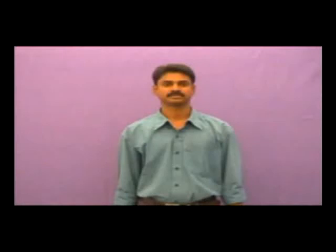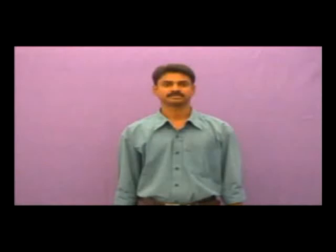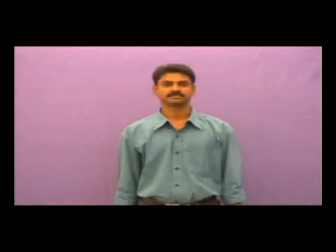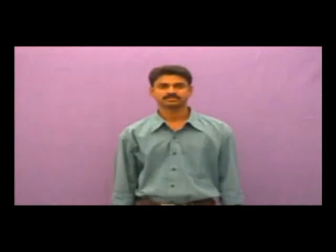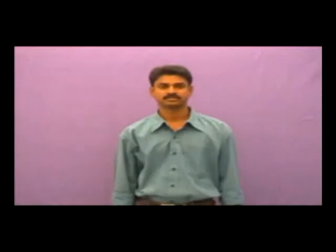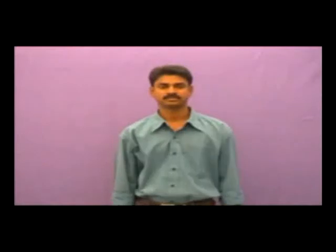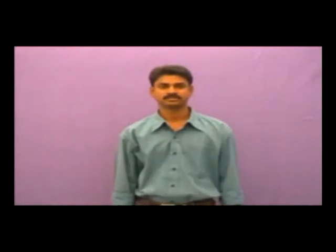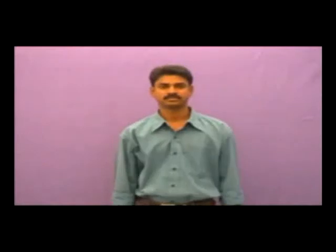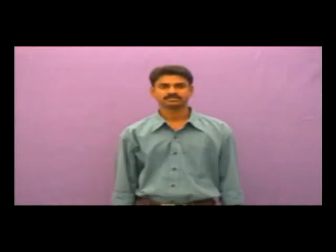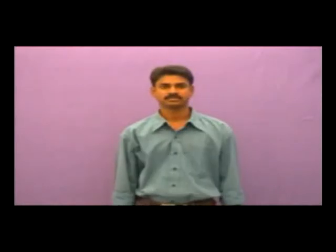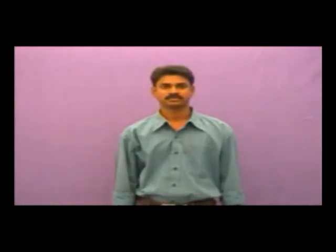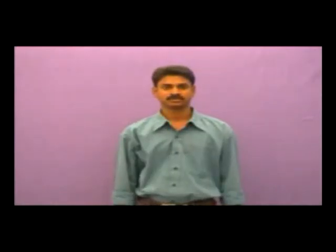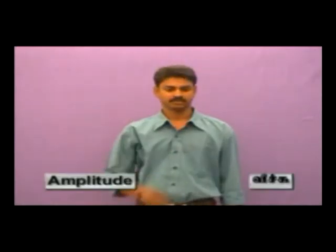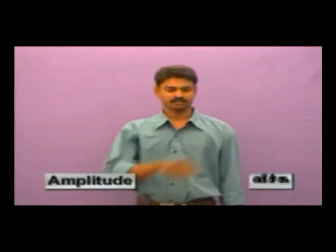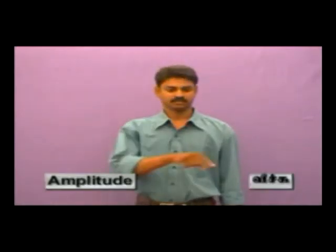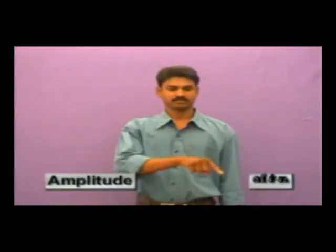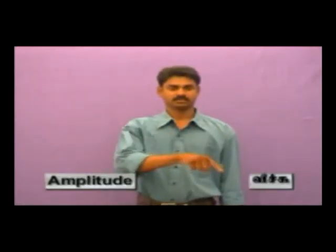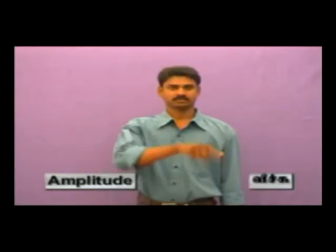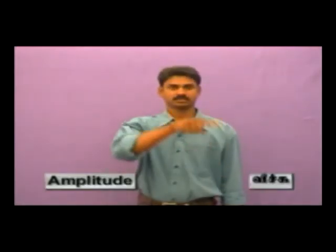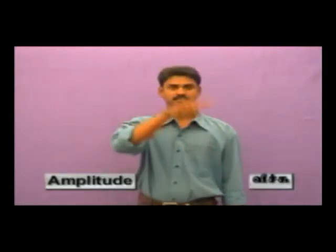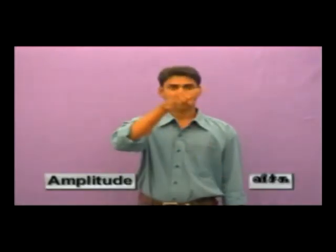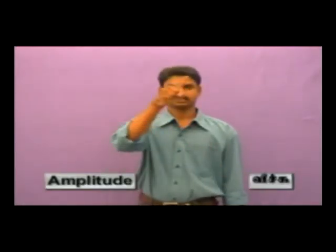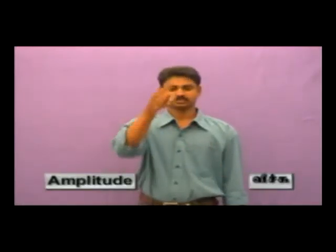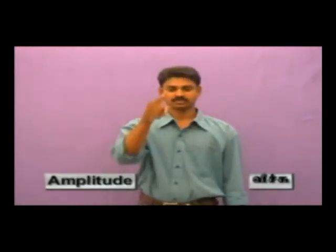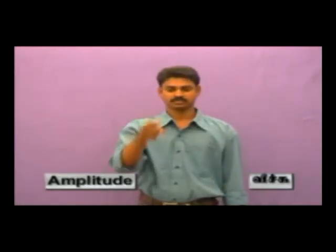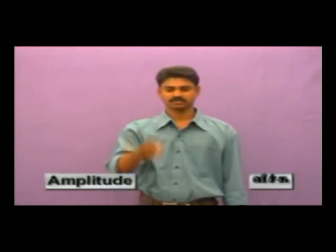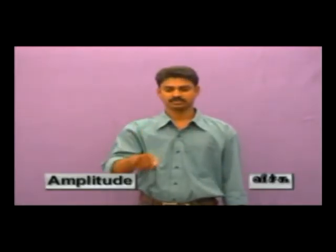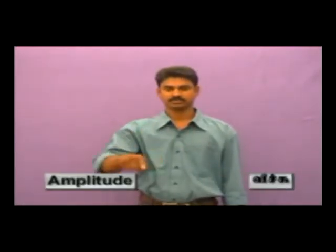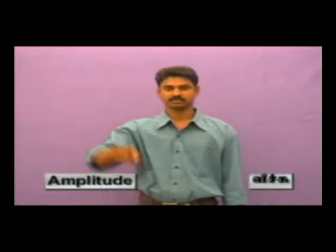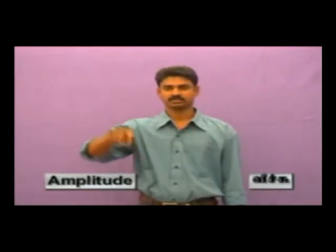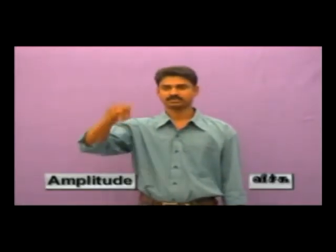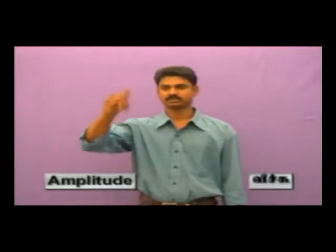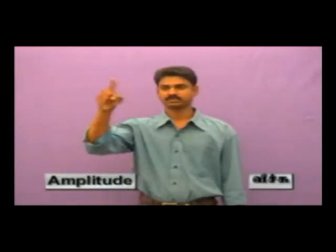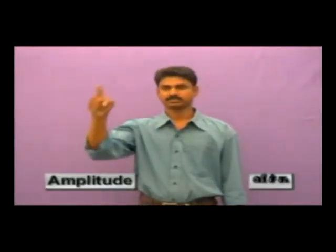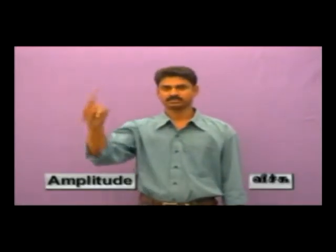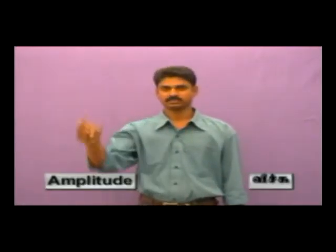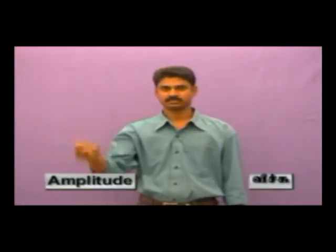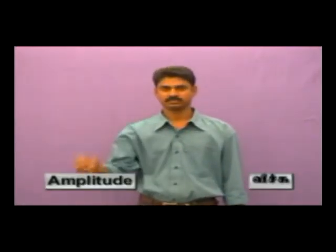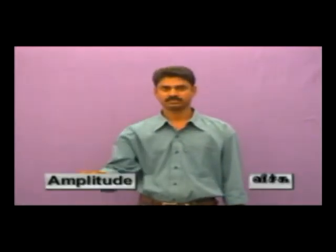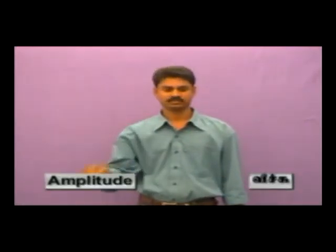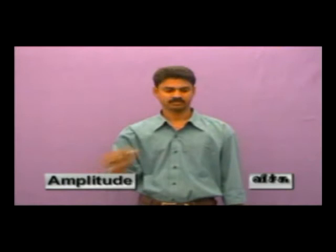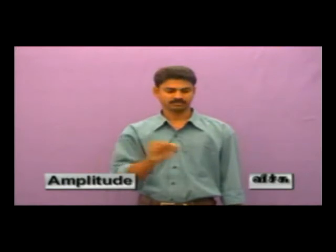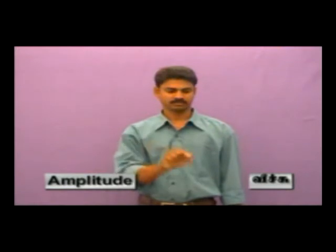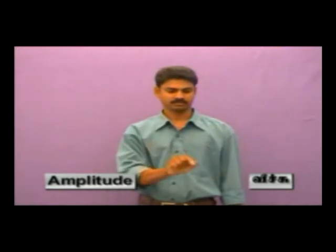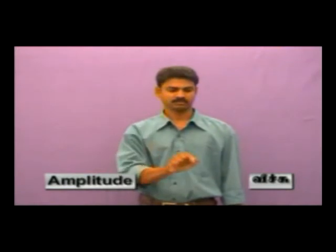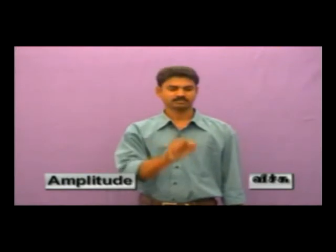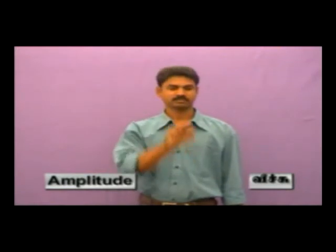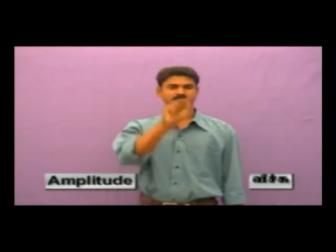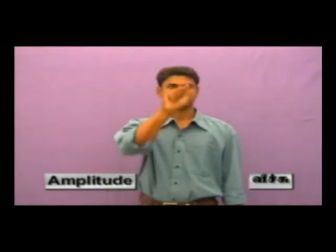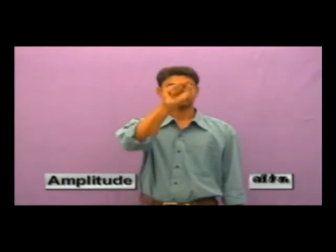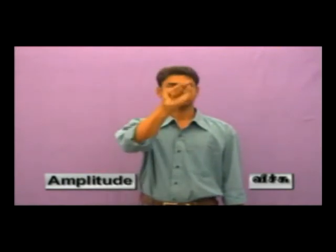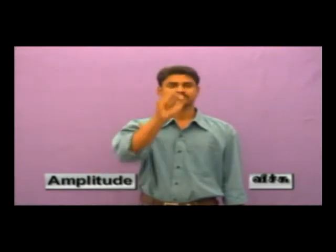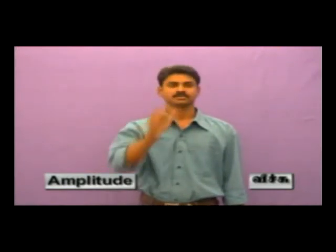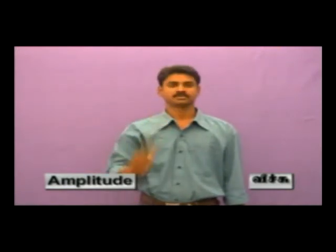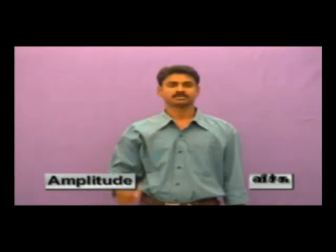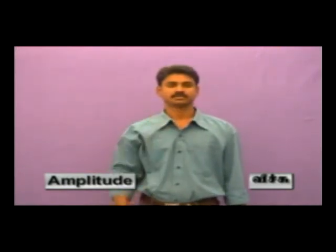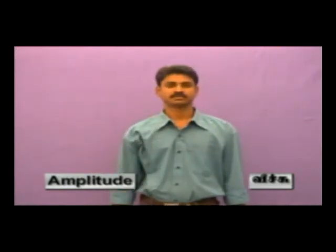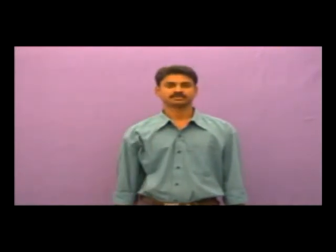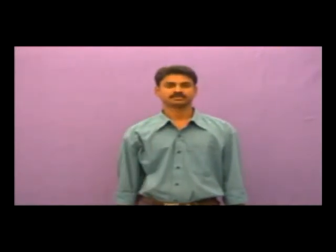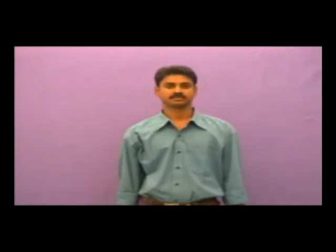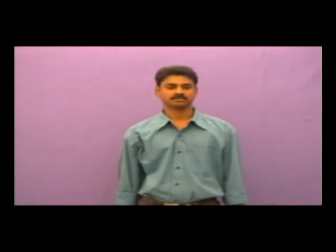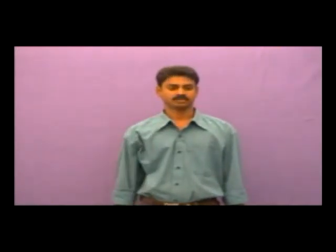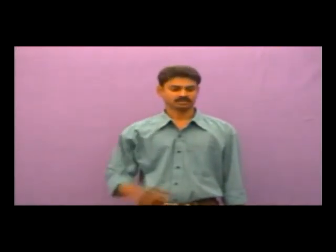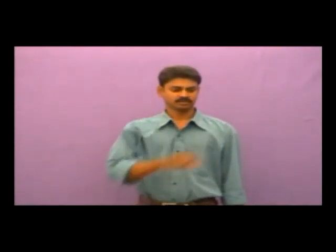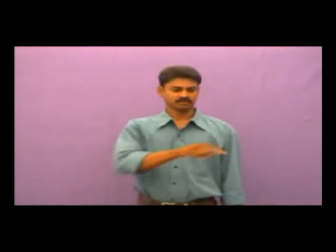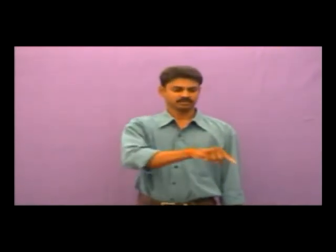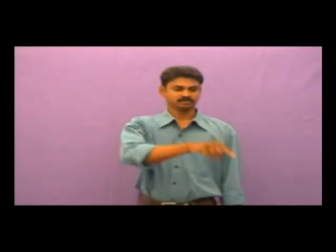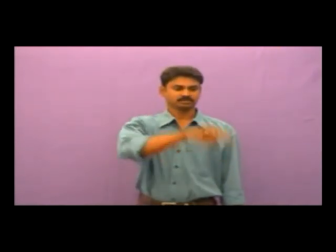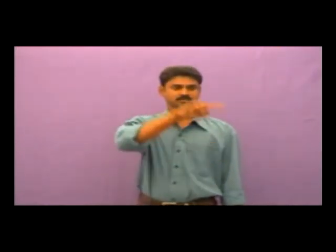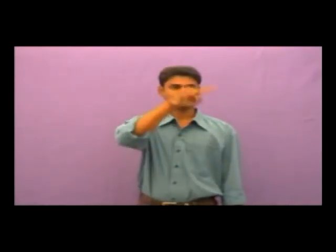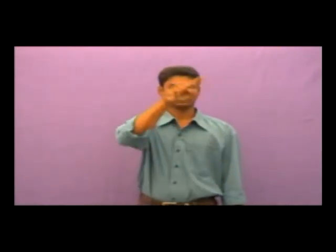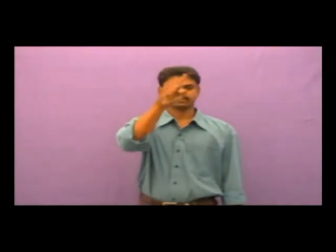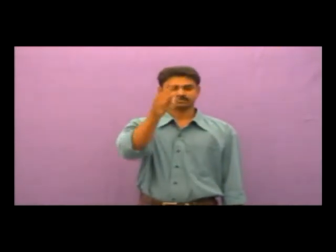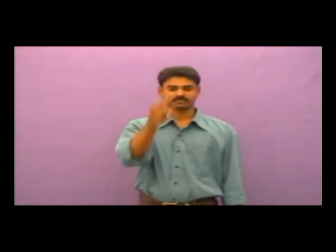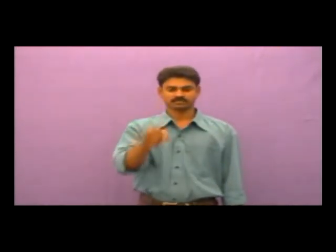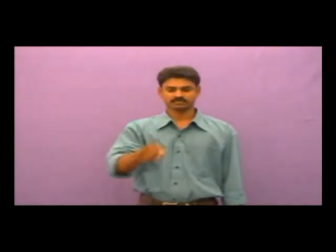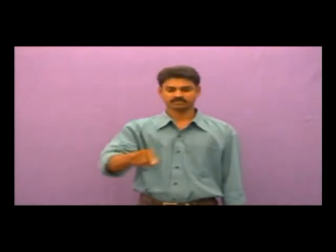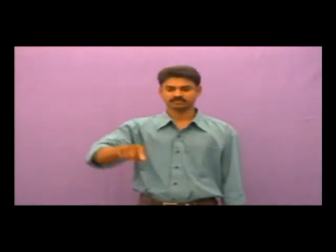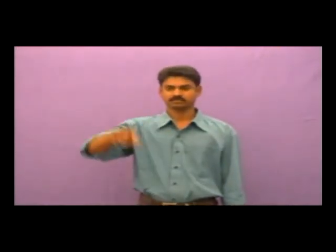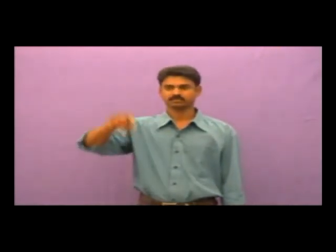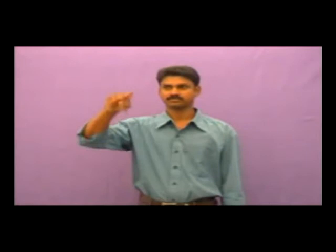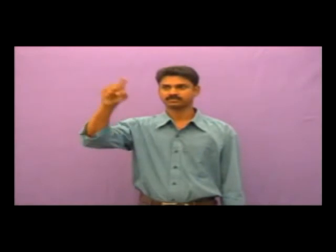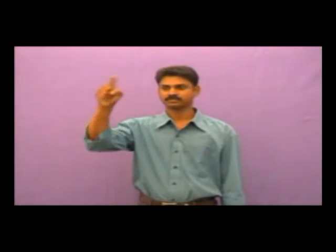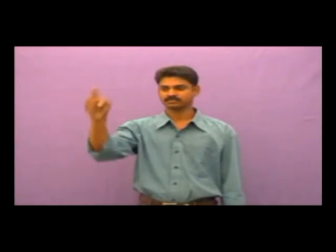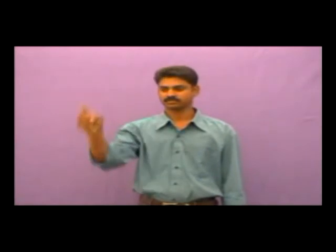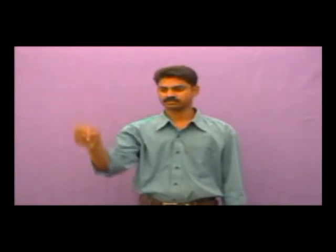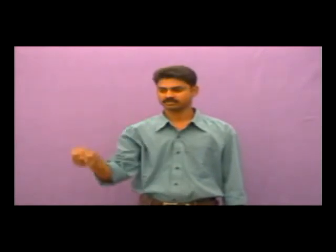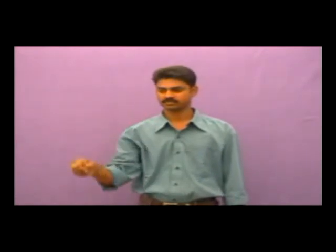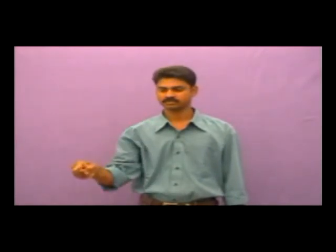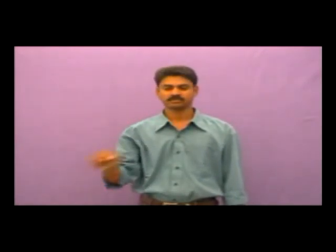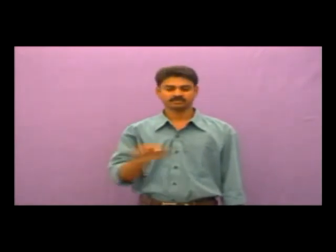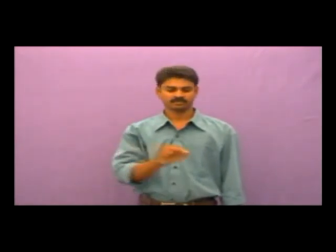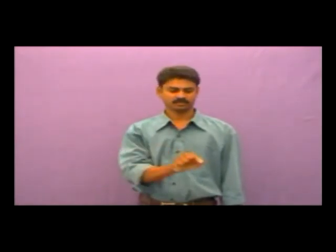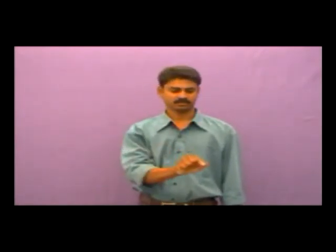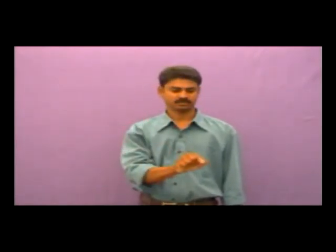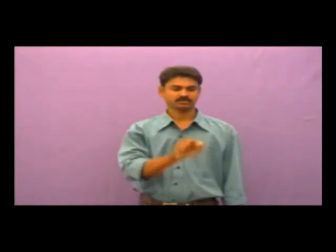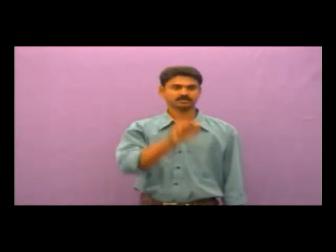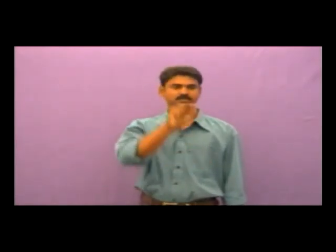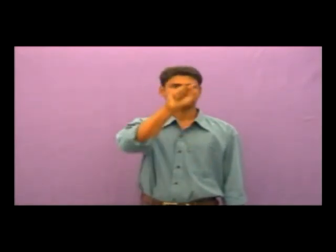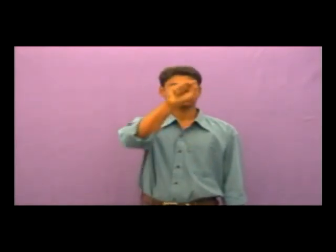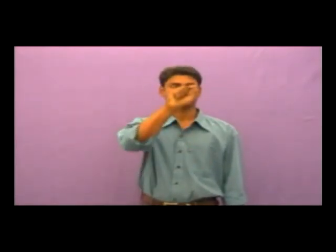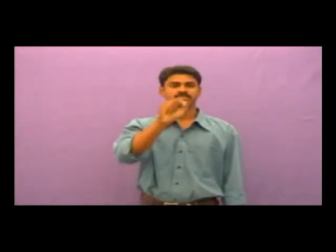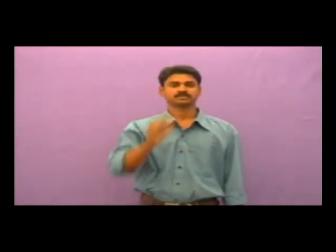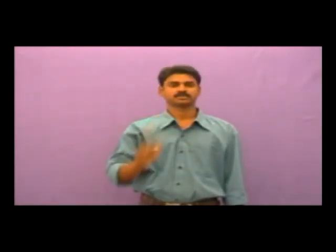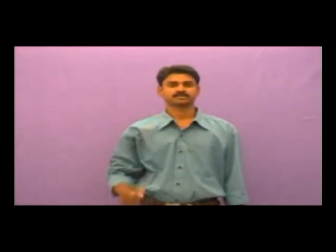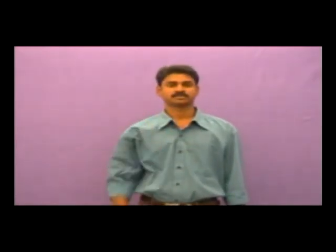Amplitude